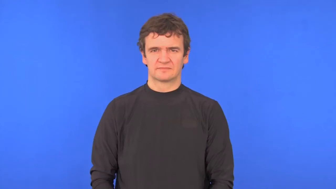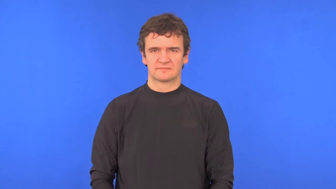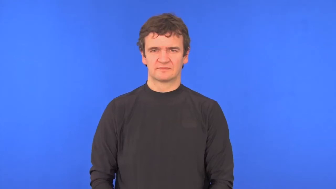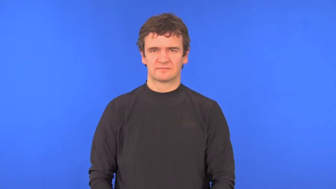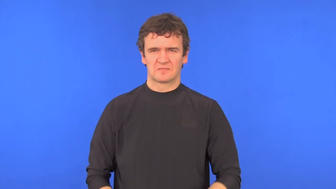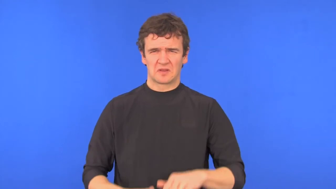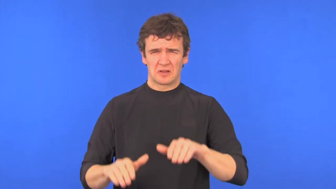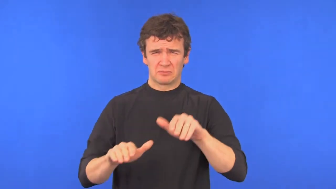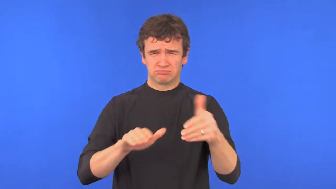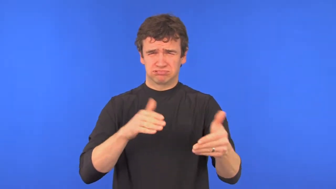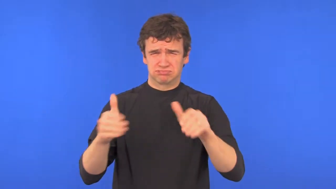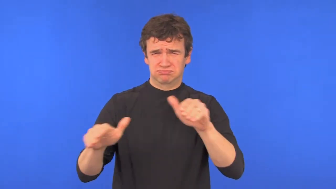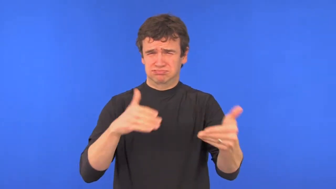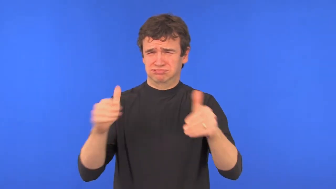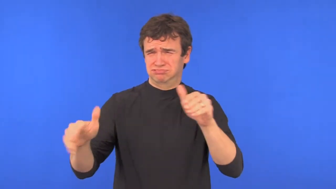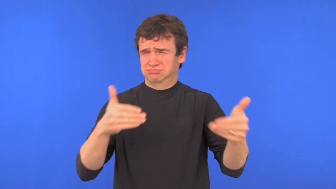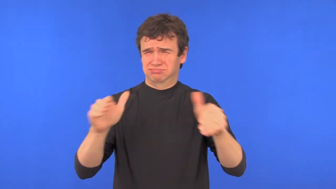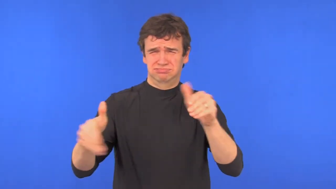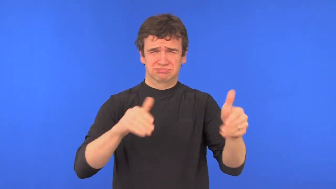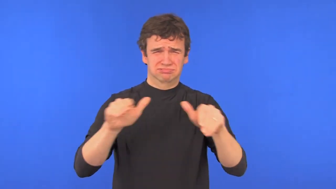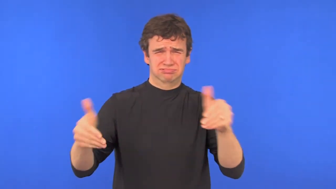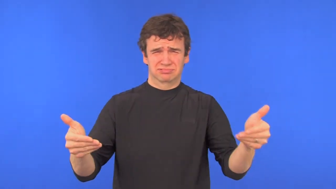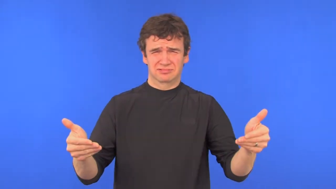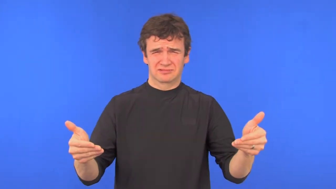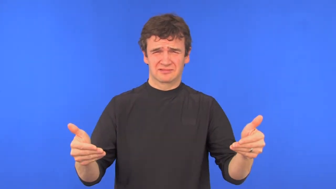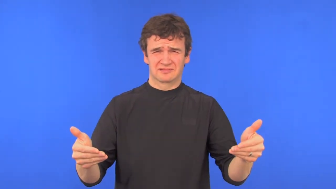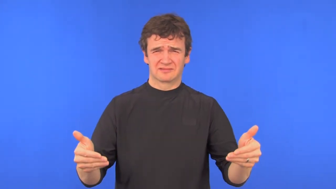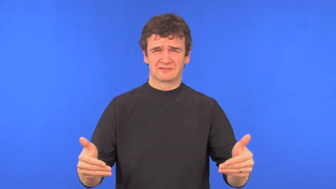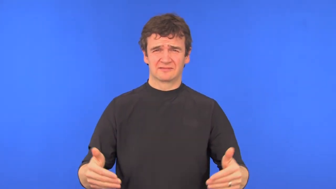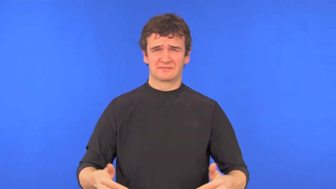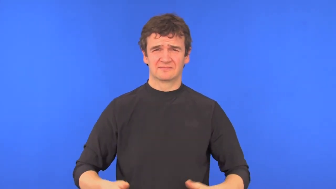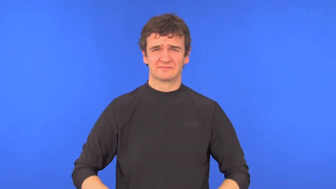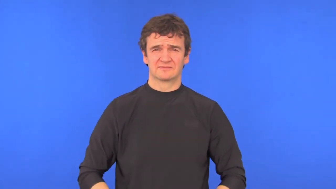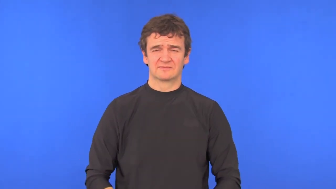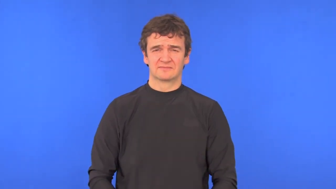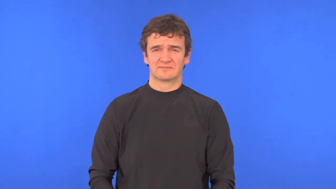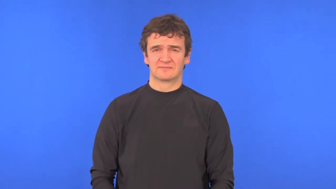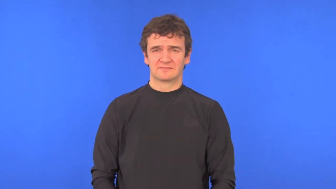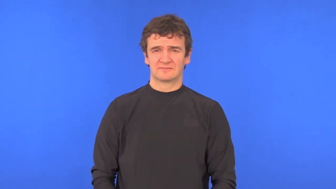LOST